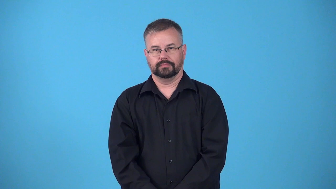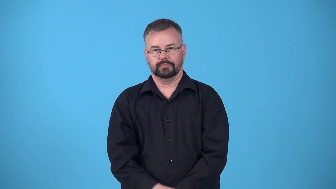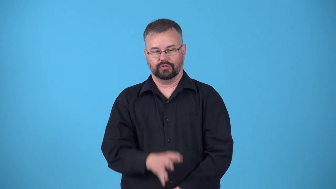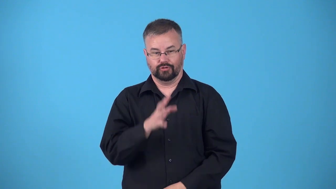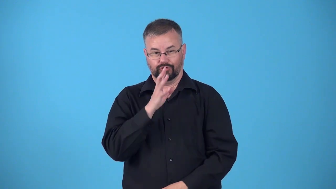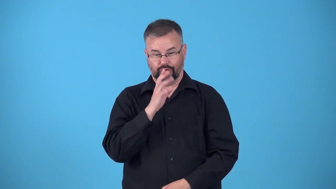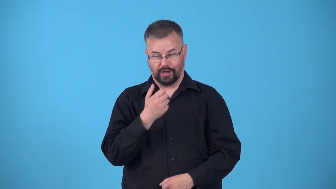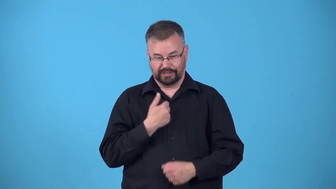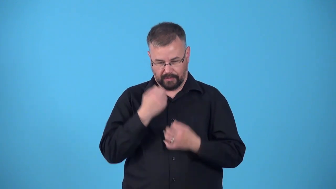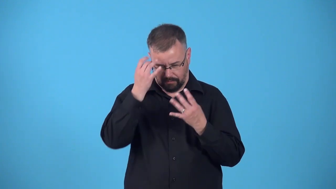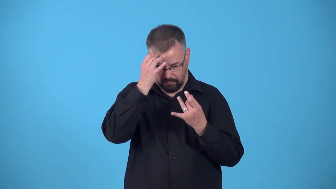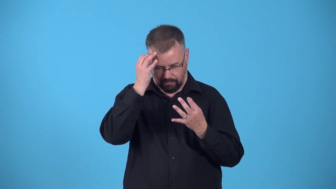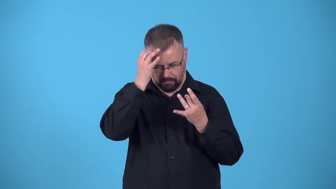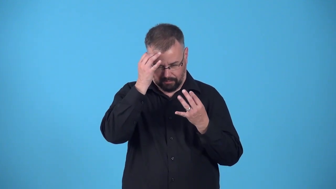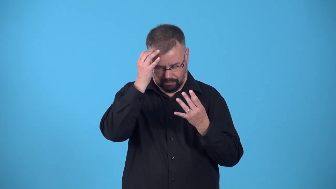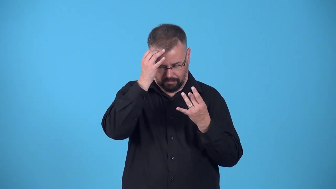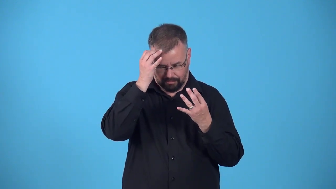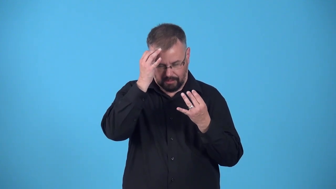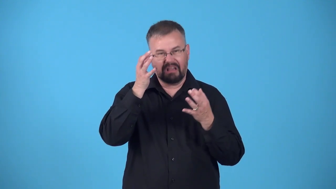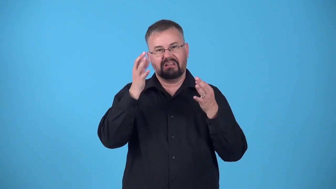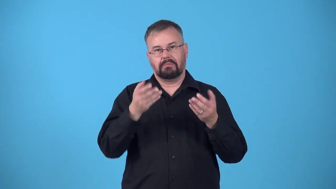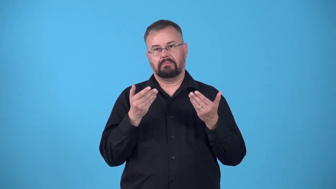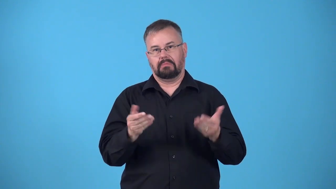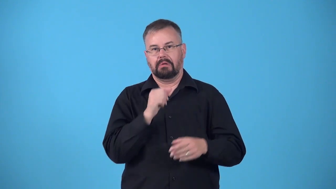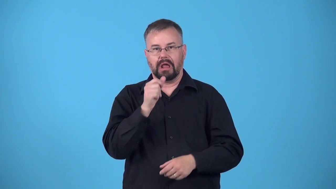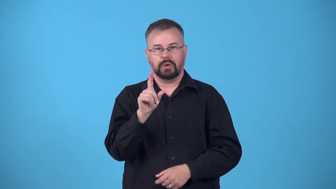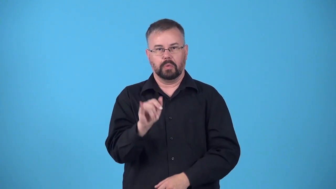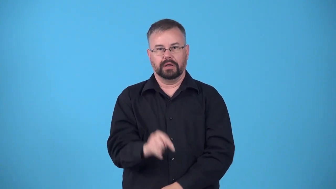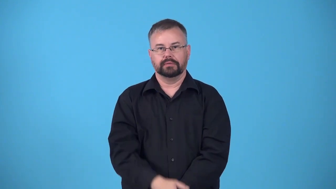talk yourself out of